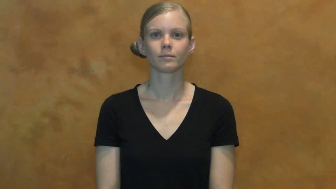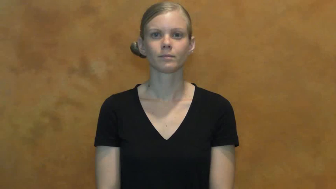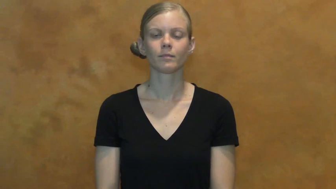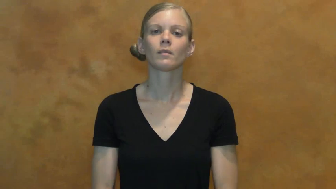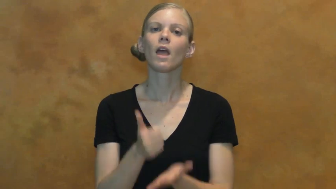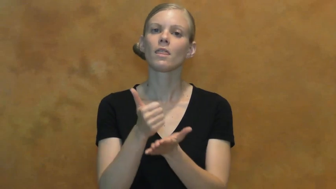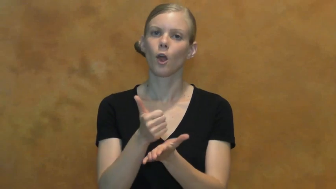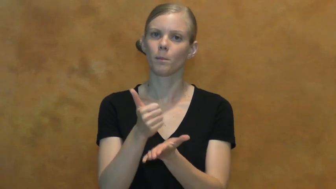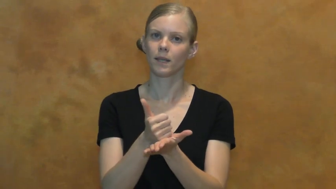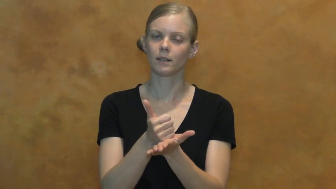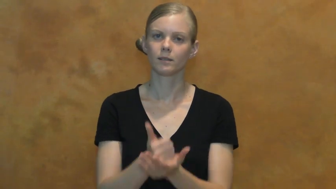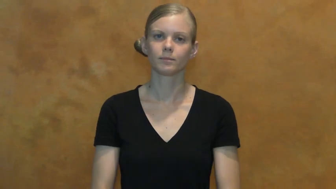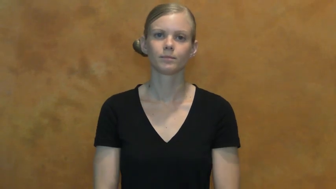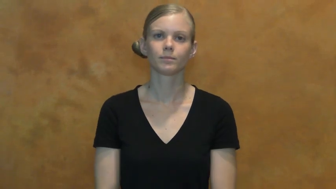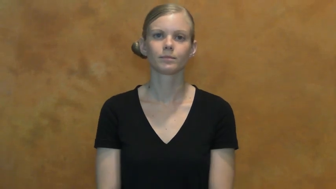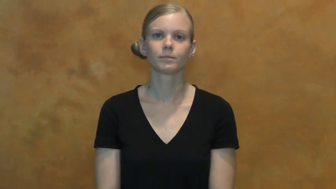therapy